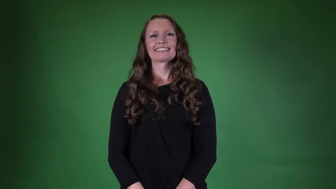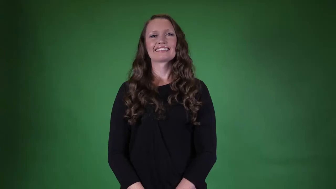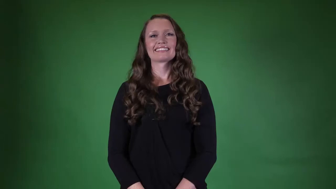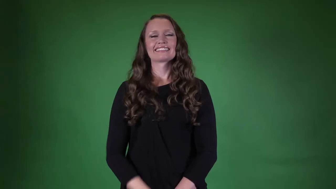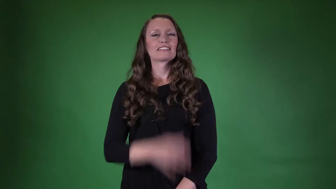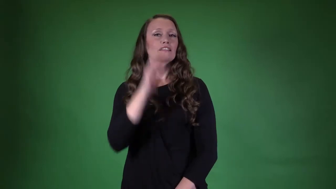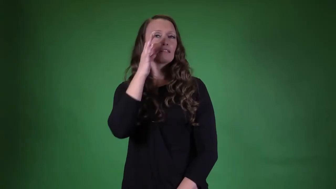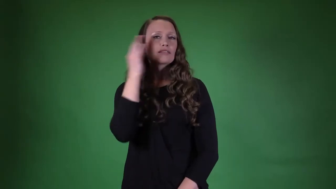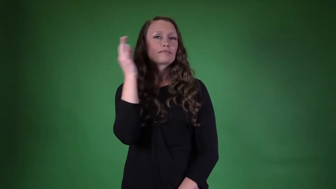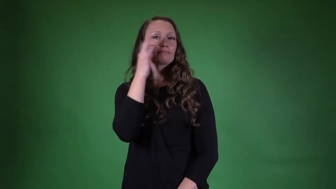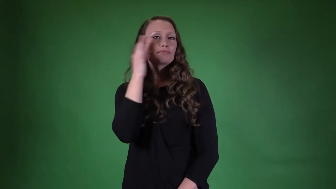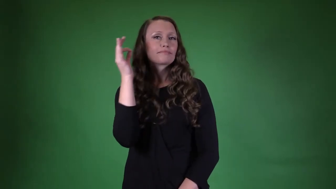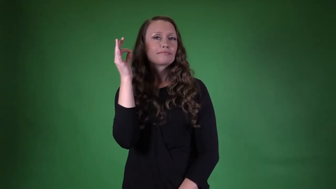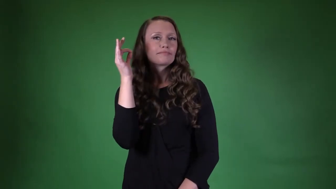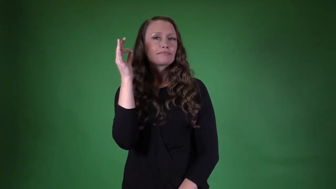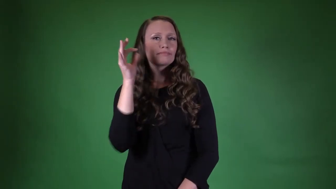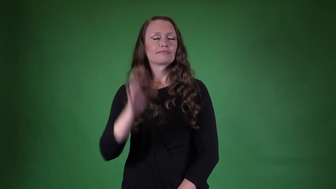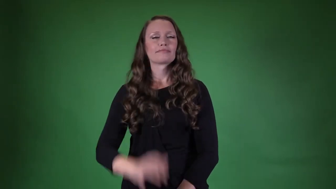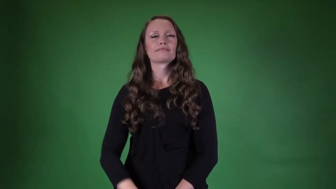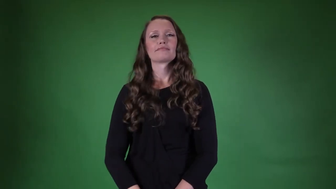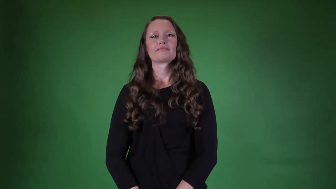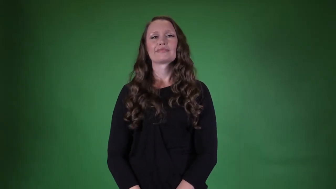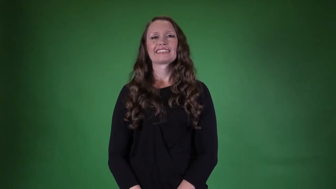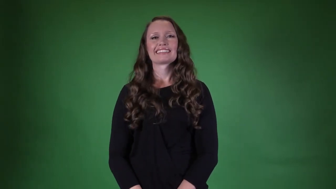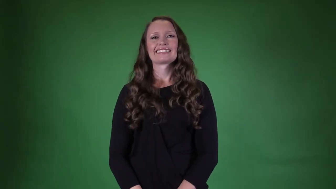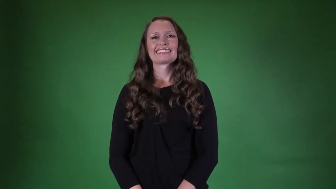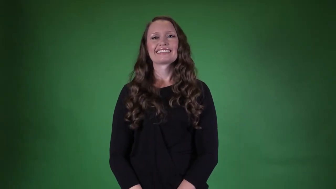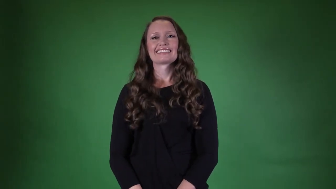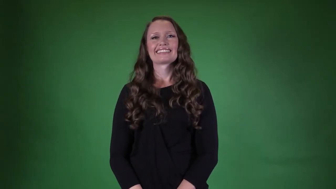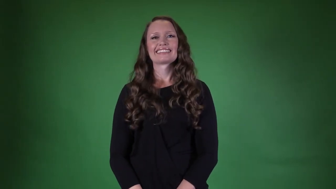Cat